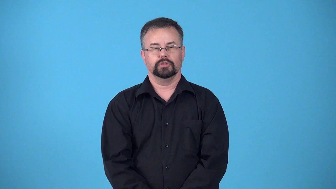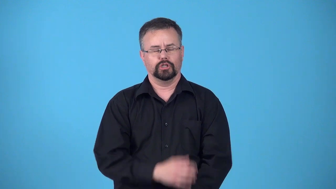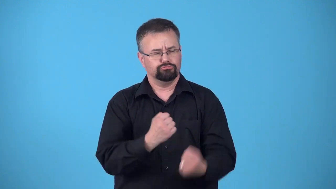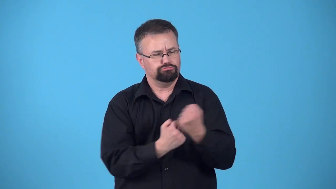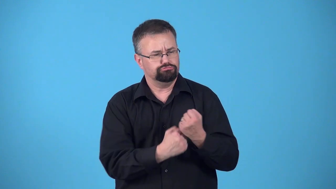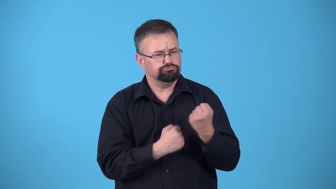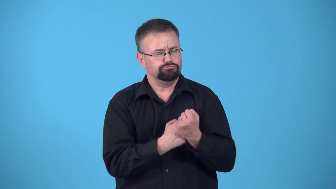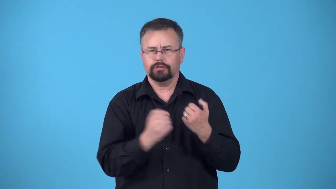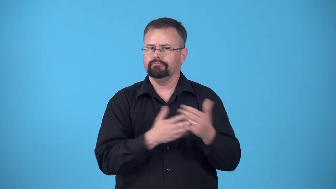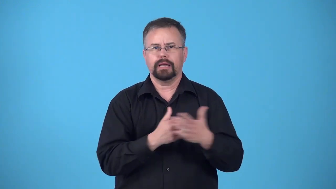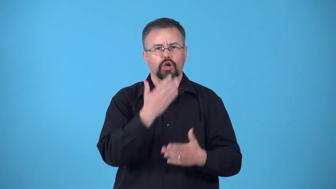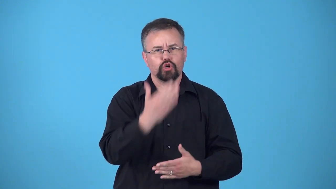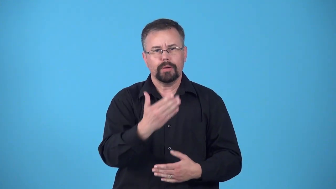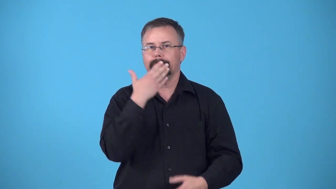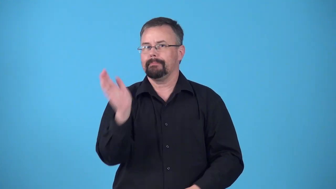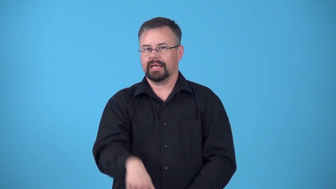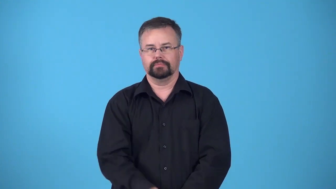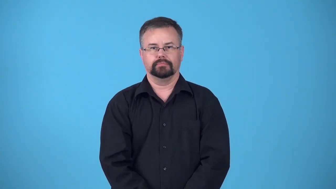through thick and thin